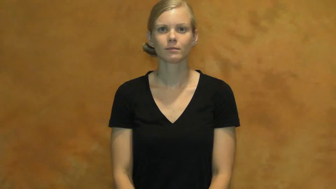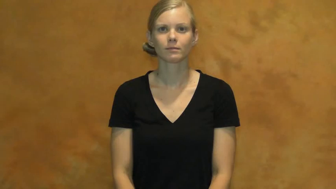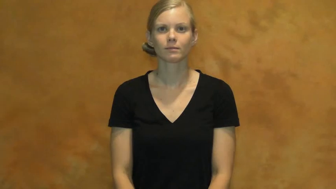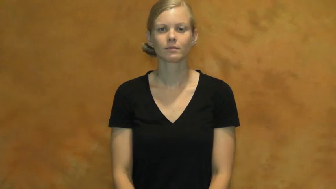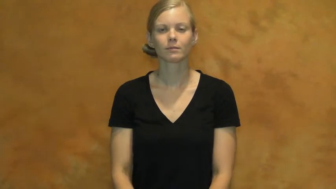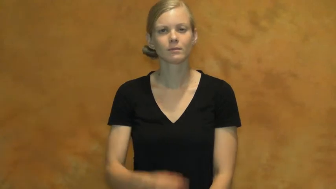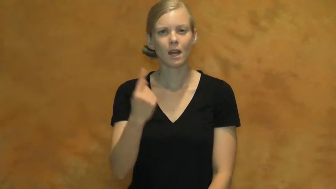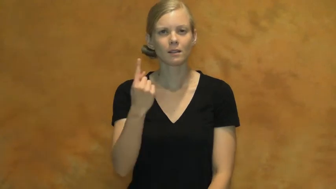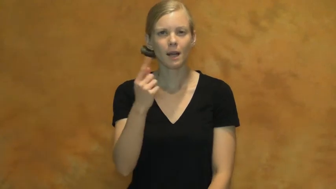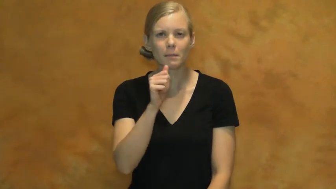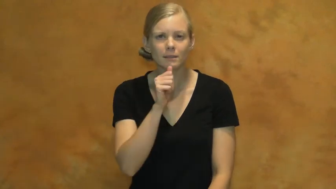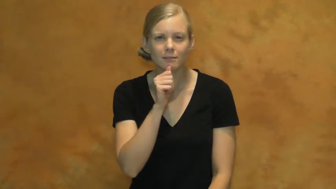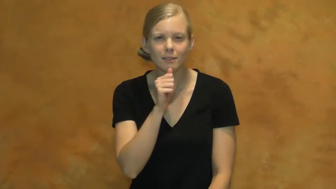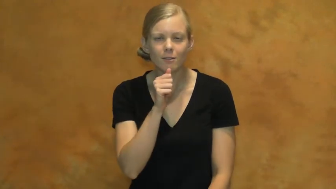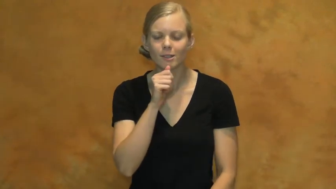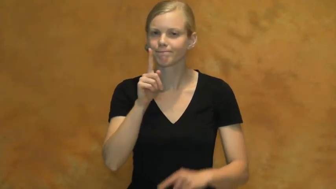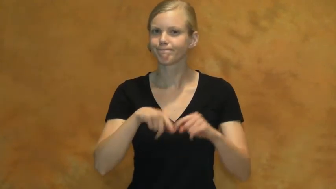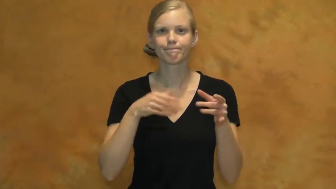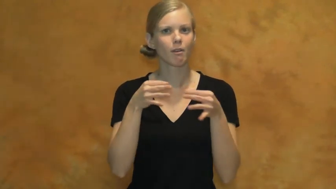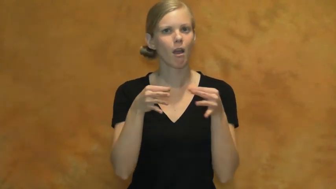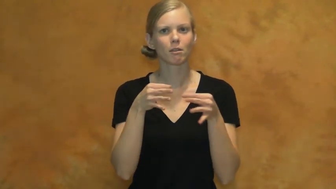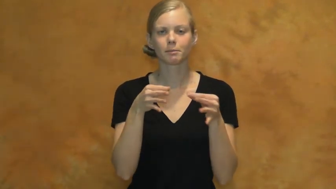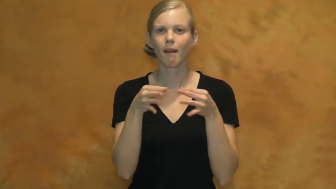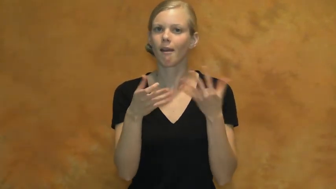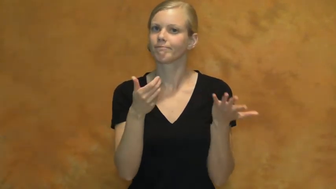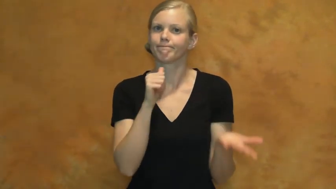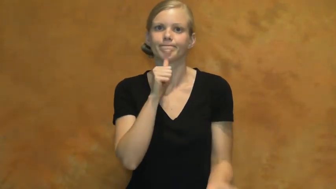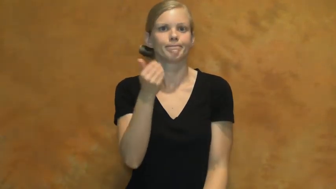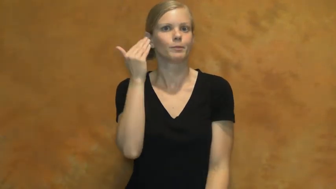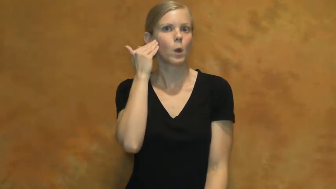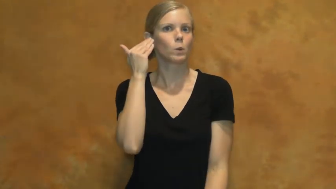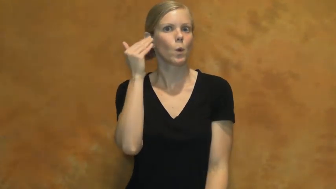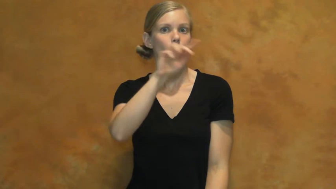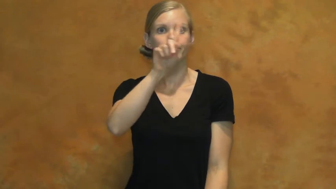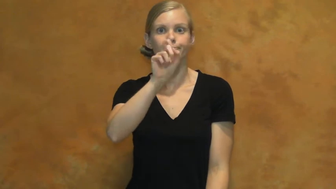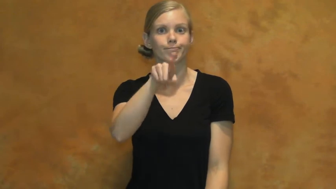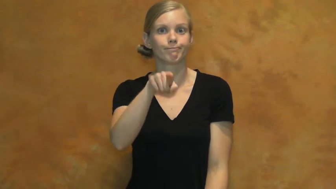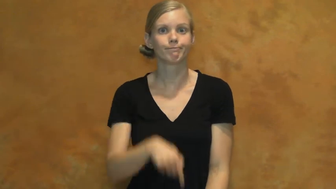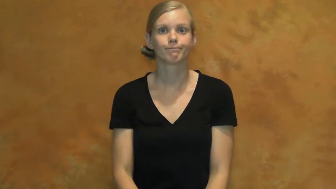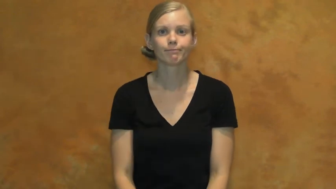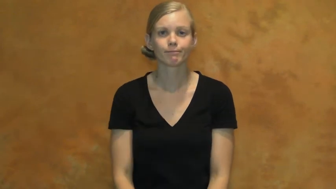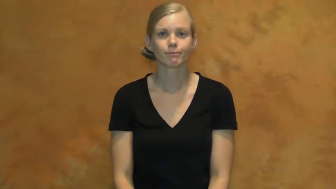mystery